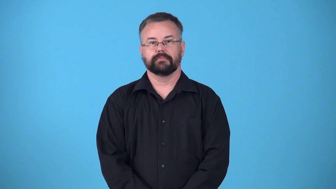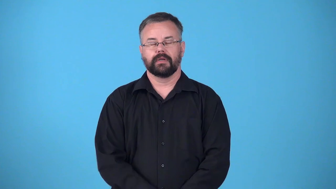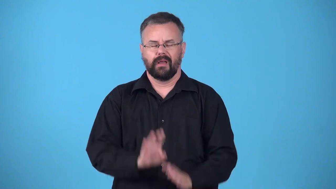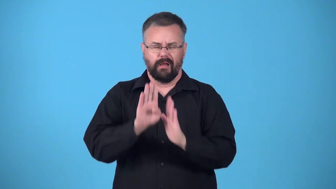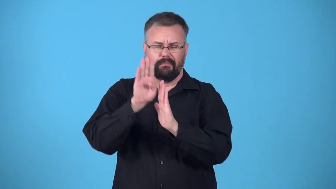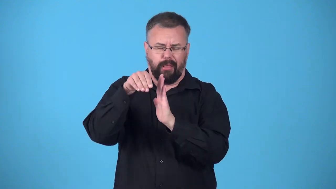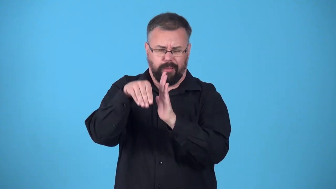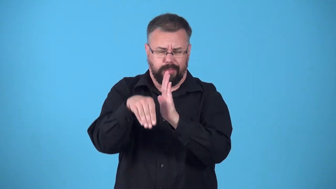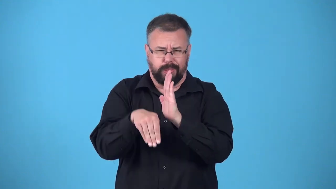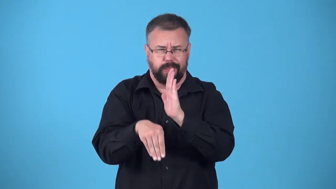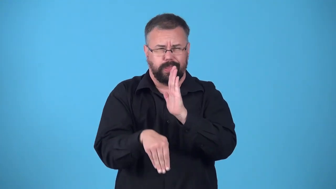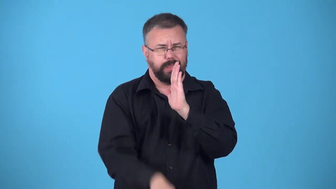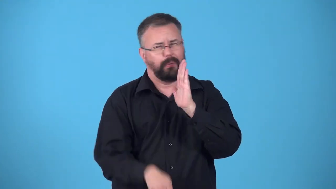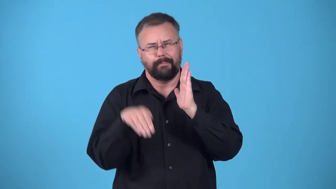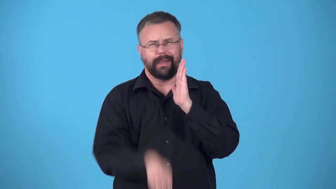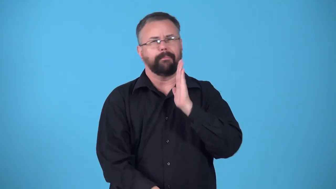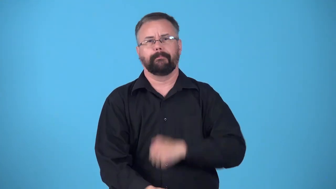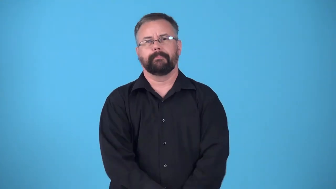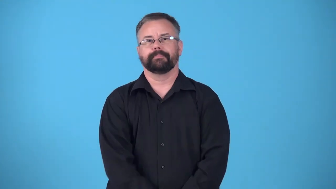bottom out, hit bottom